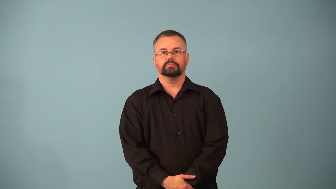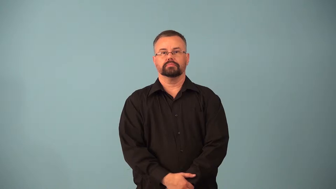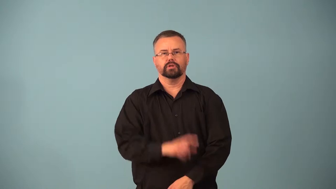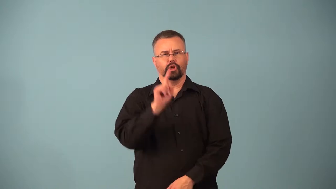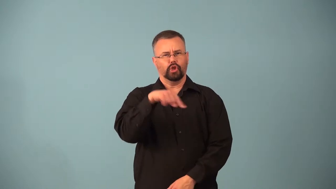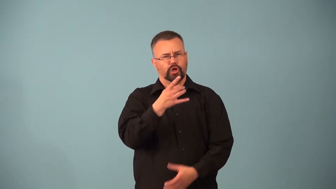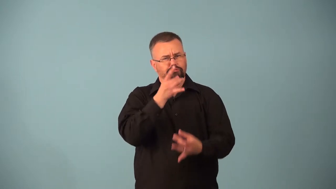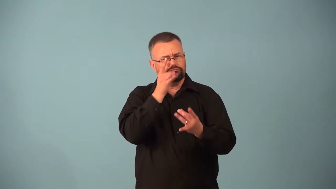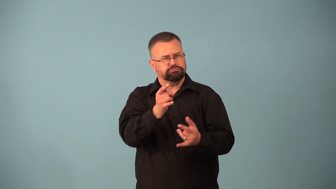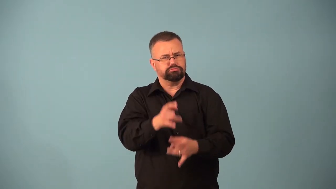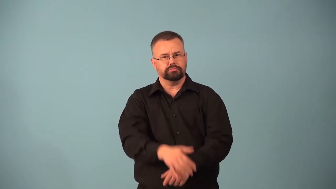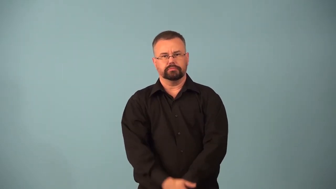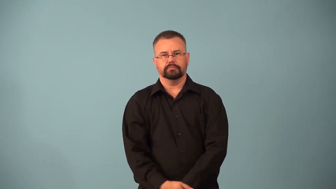appetizing